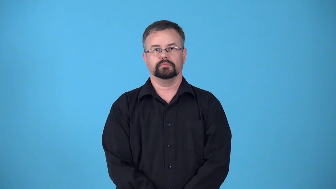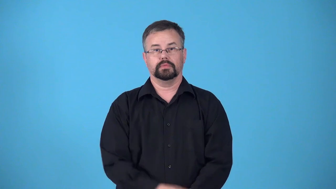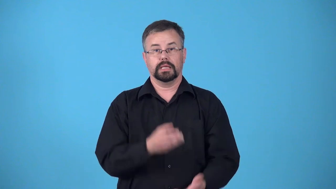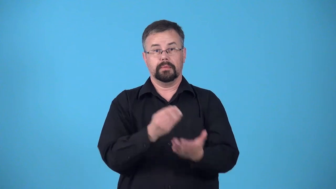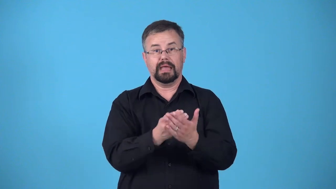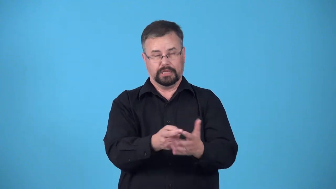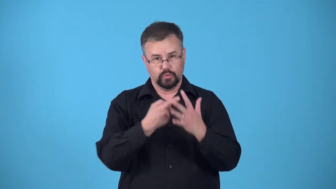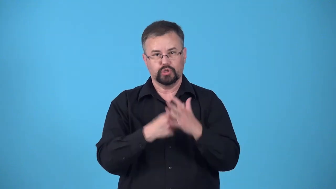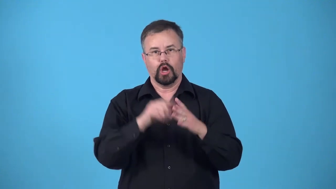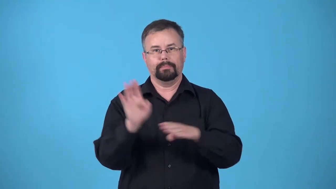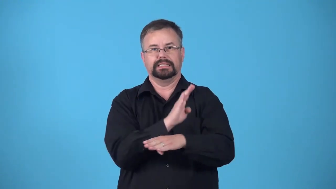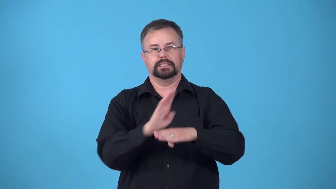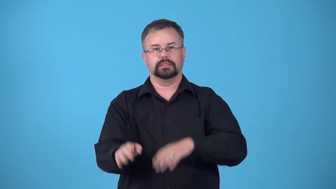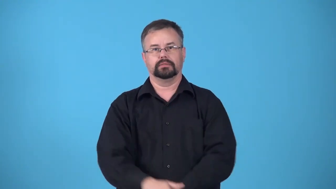capital